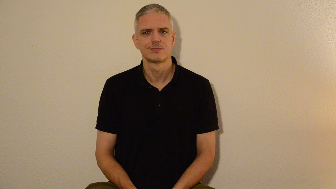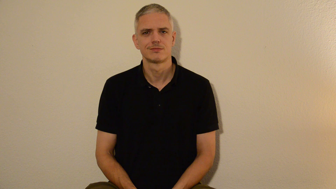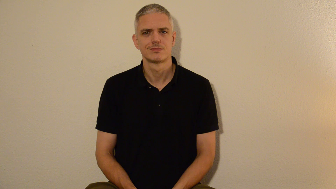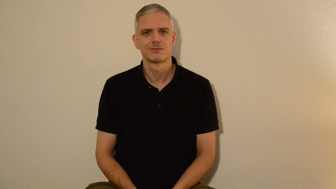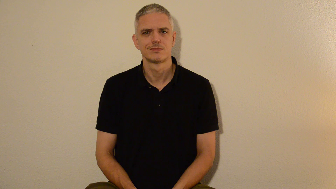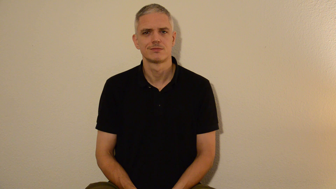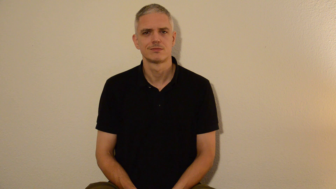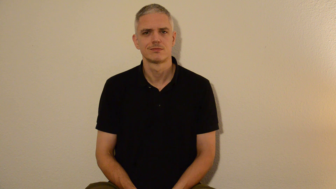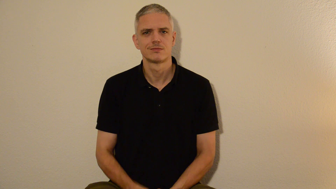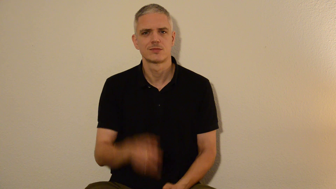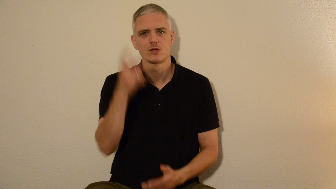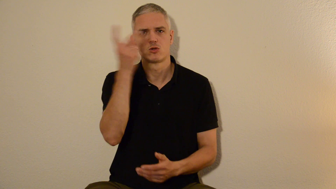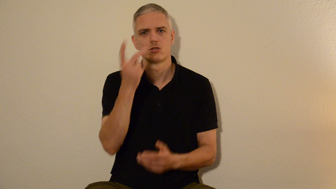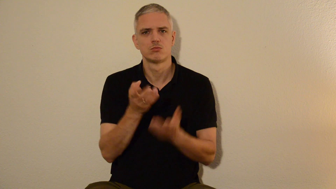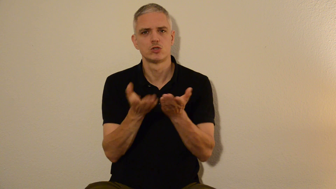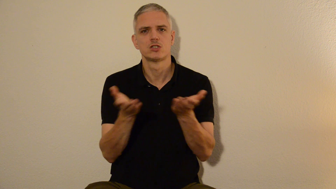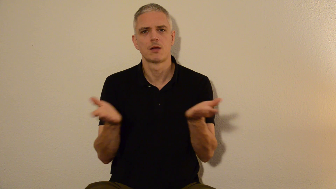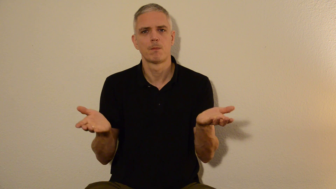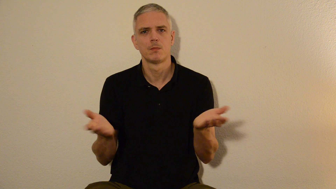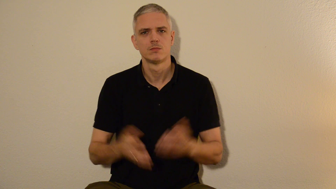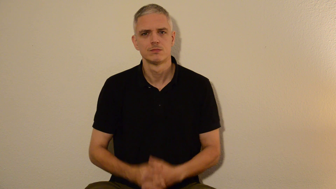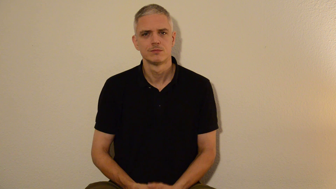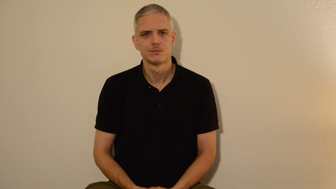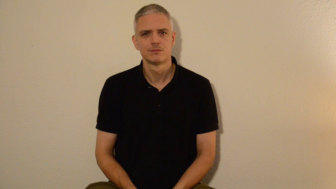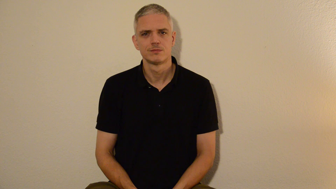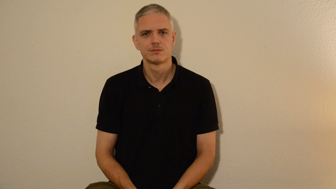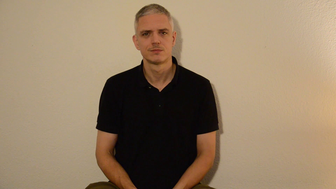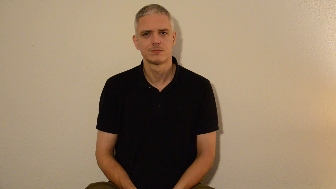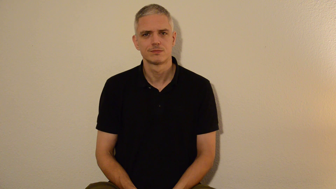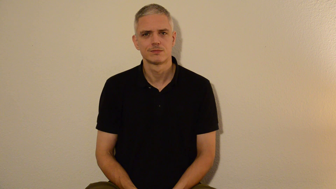artgallery